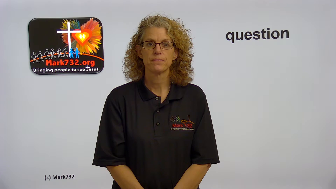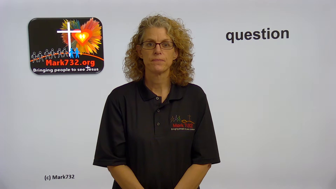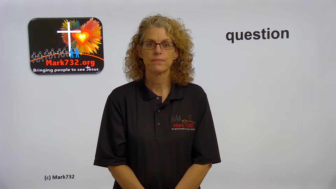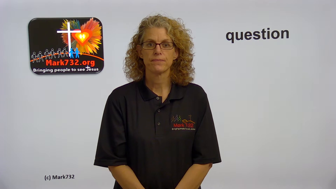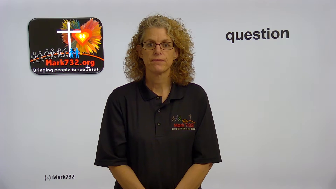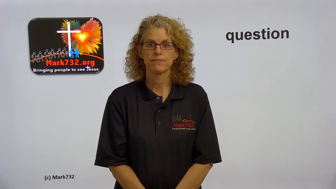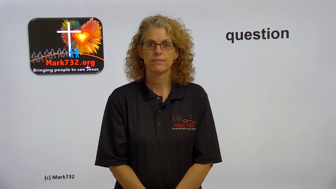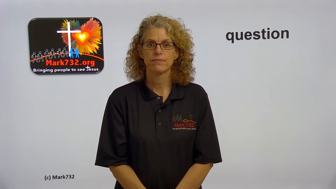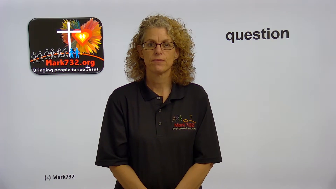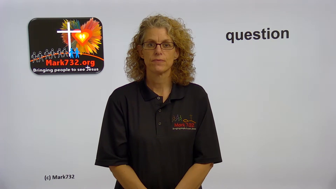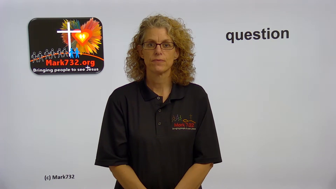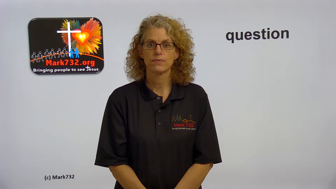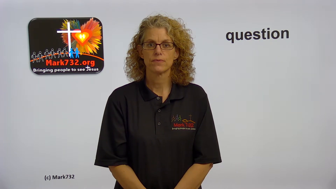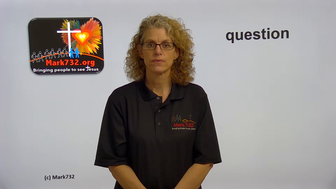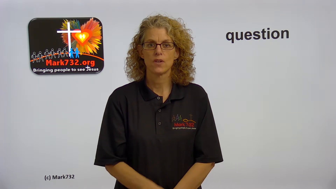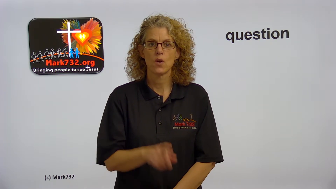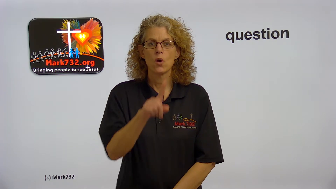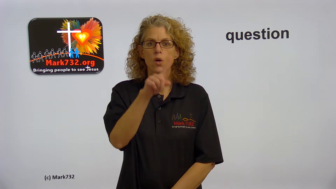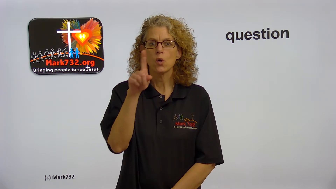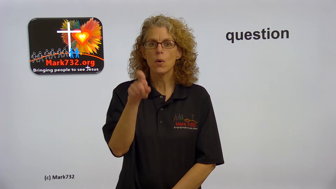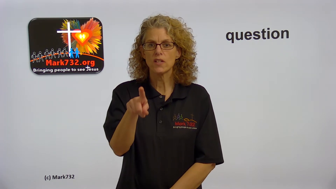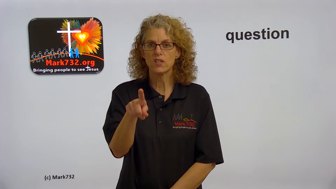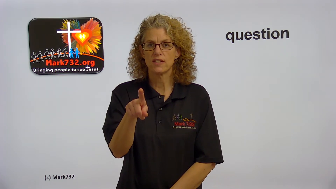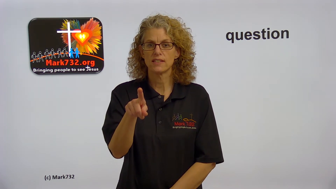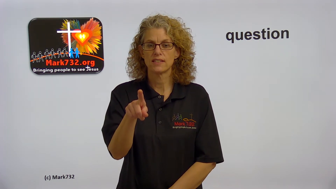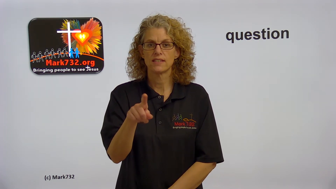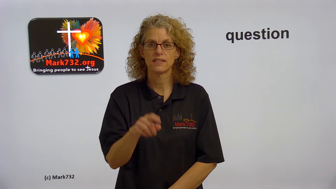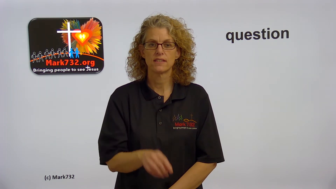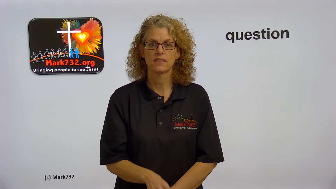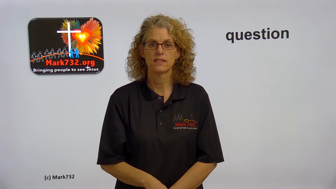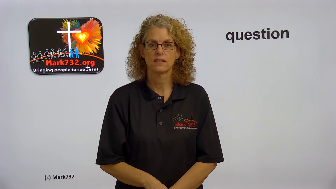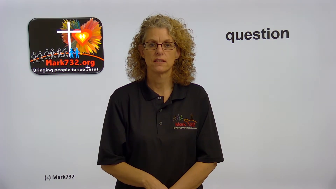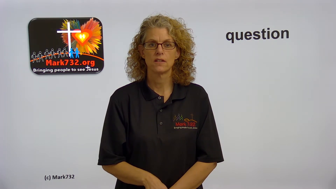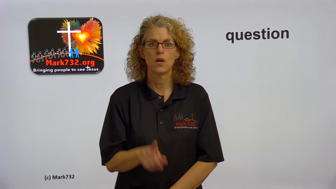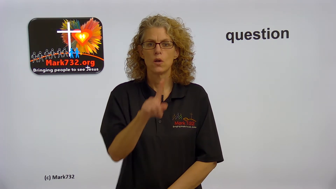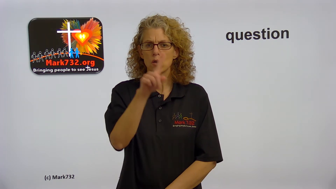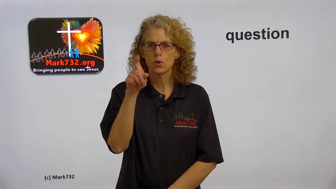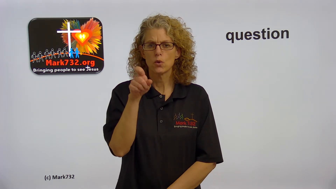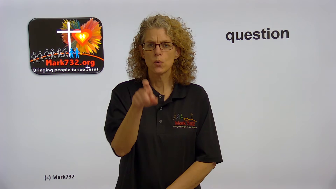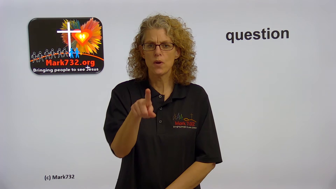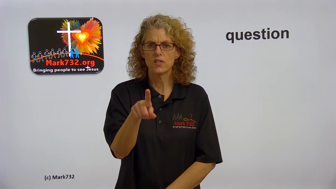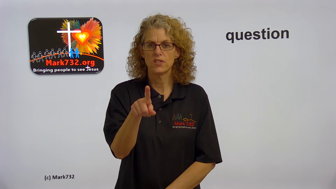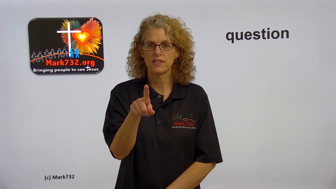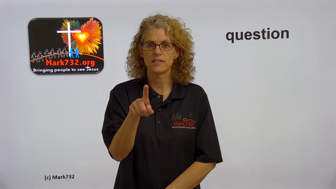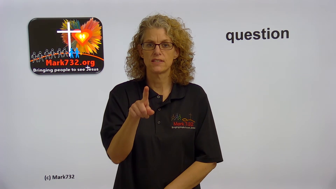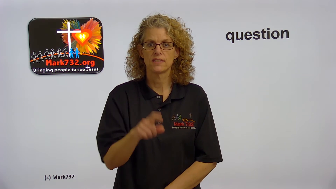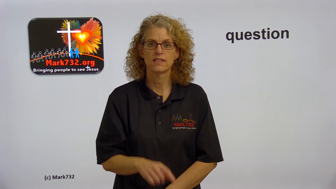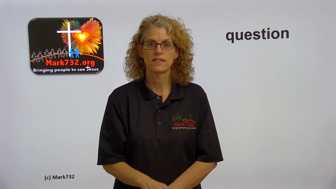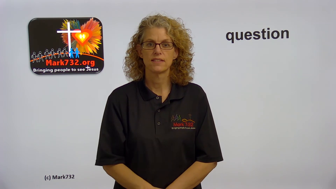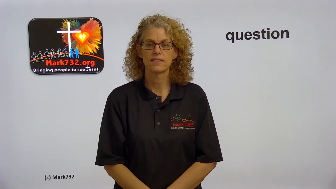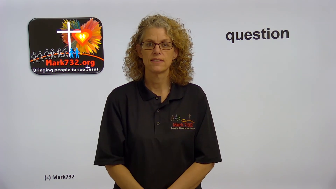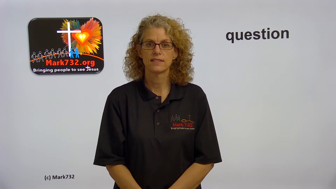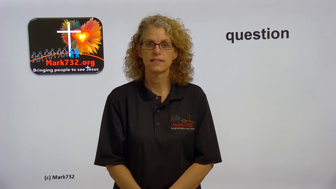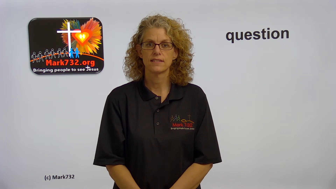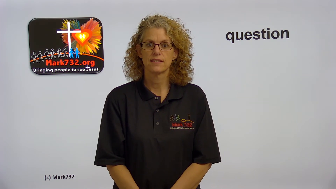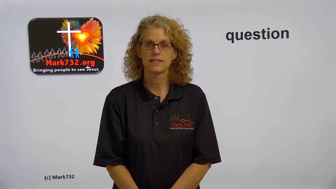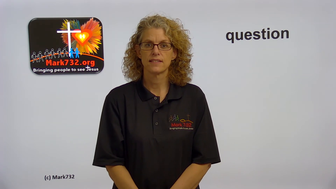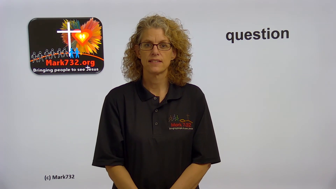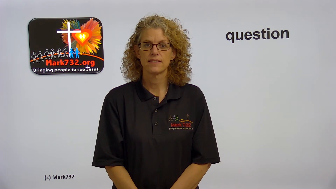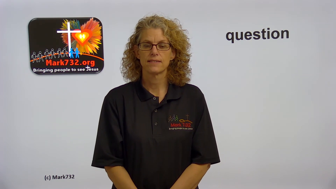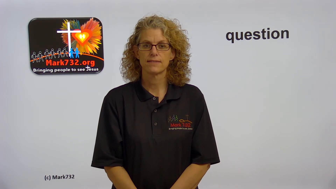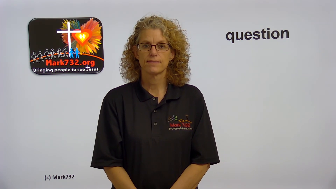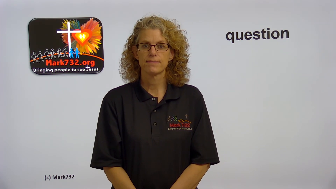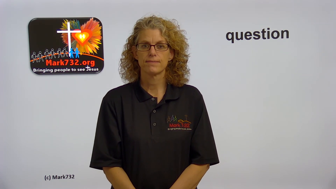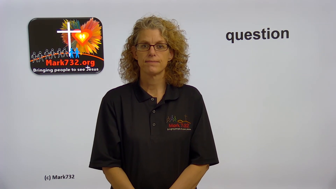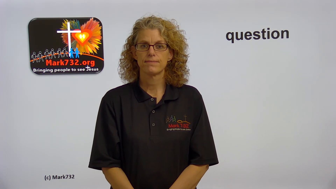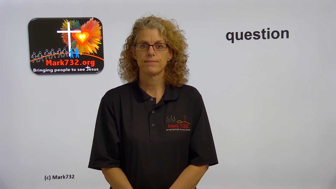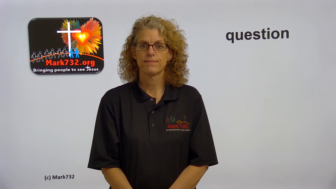question